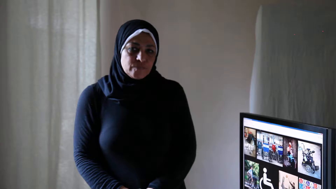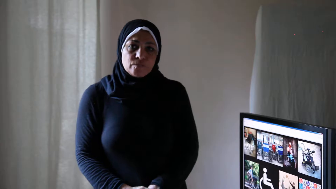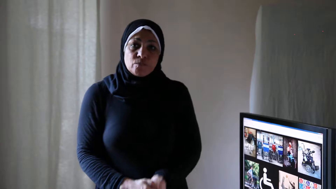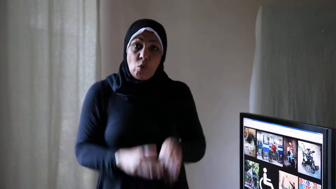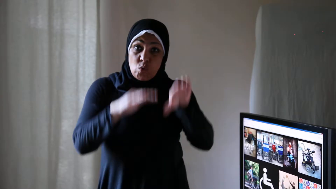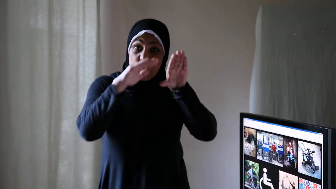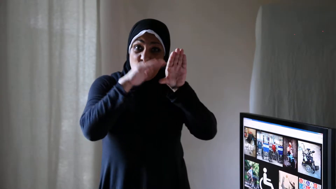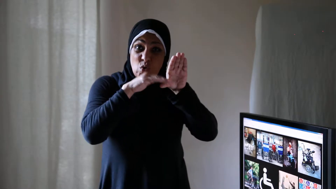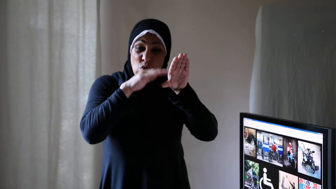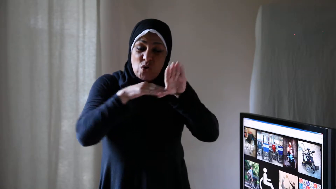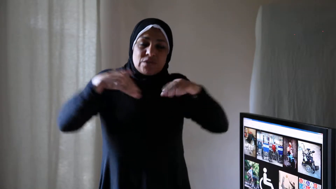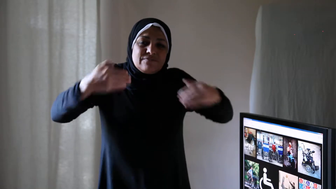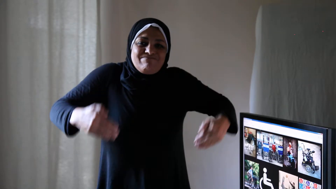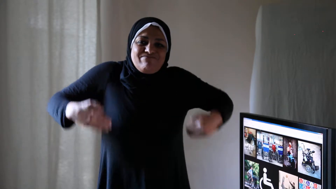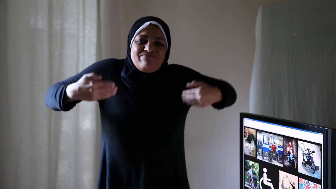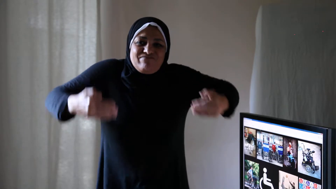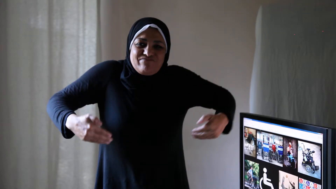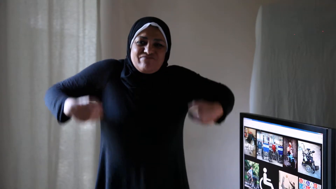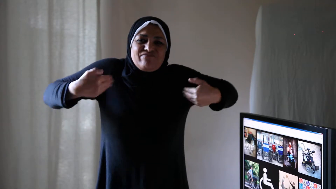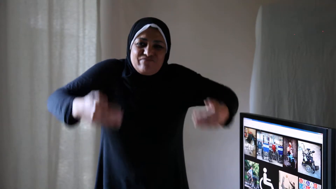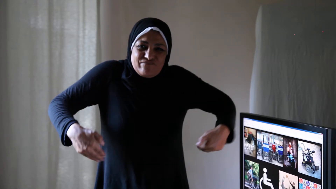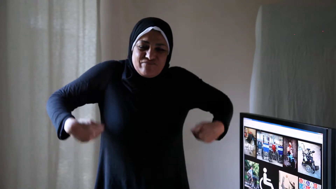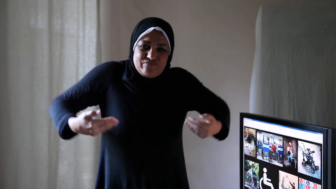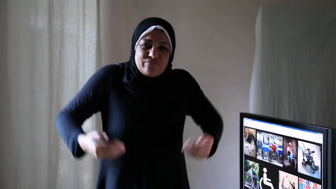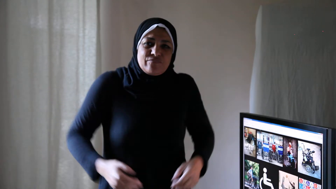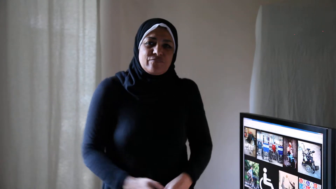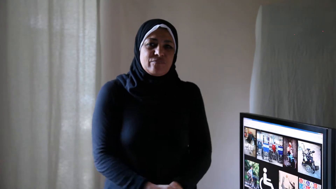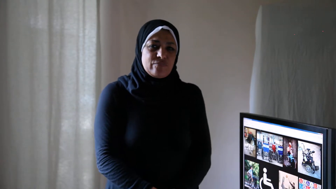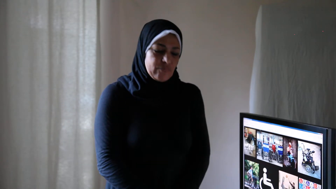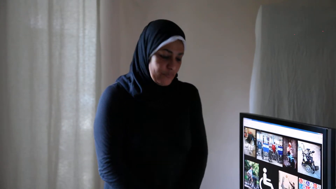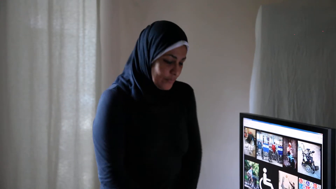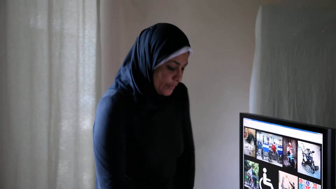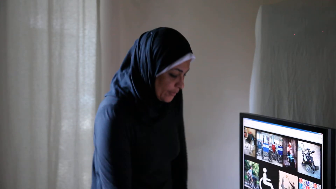wheelchair